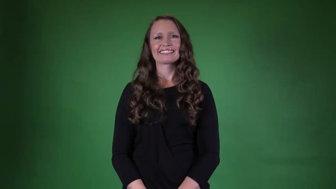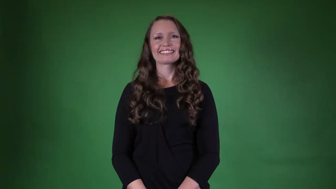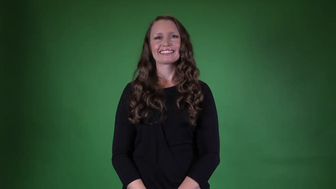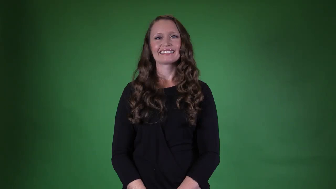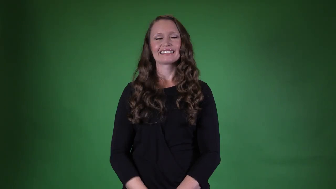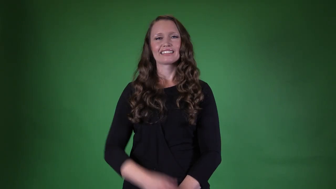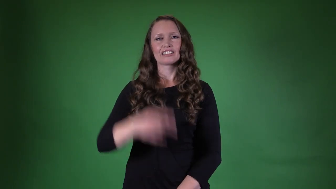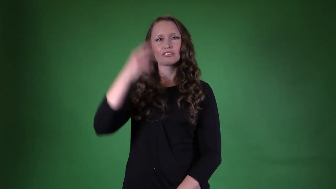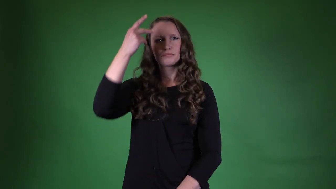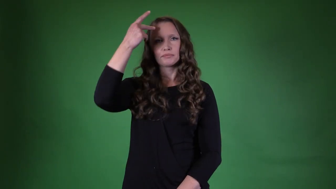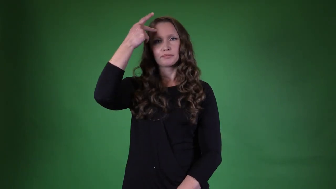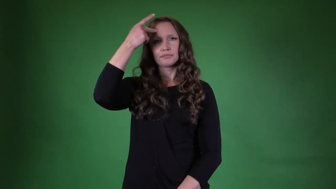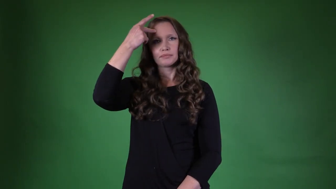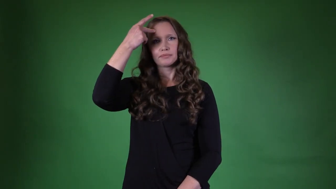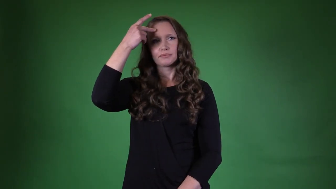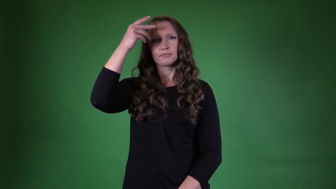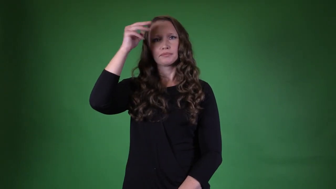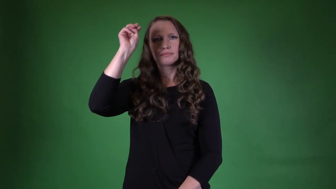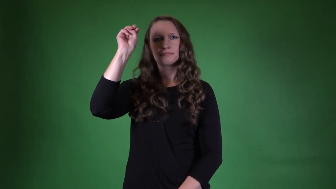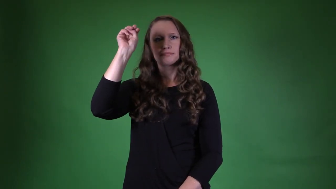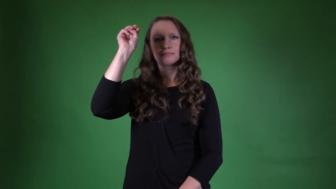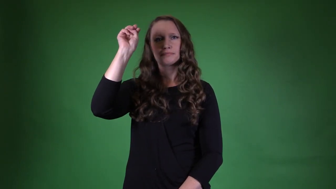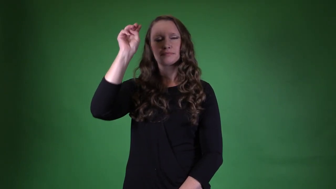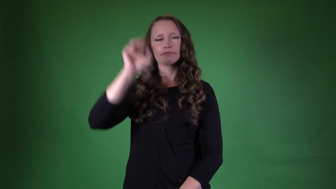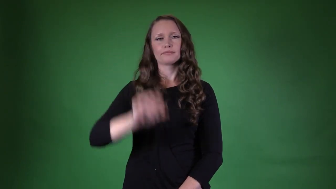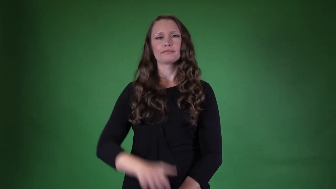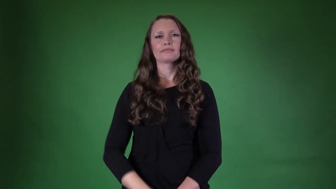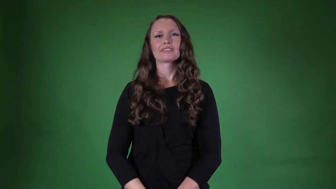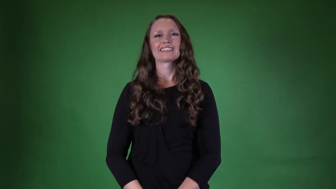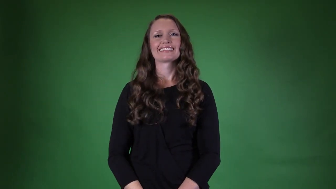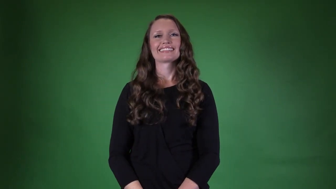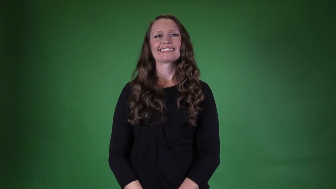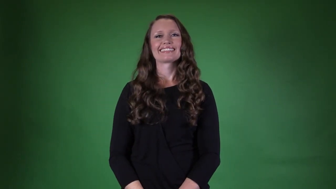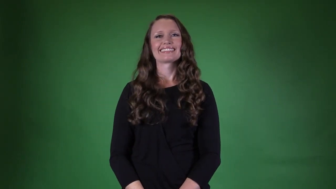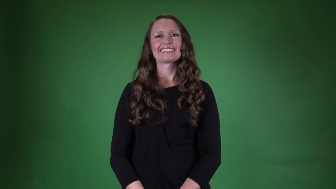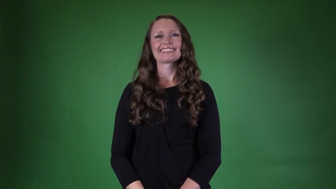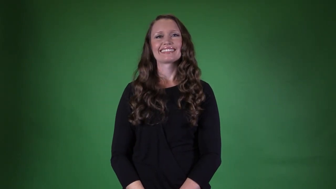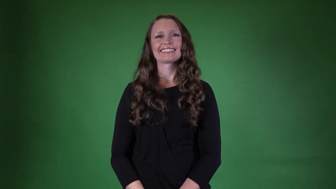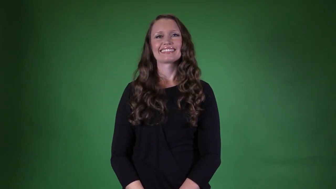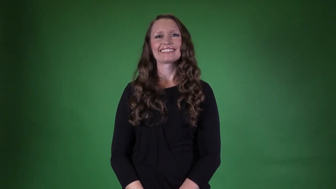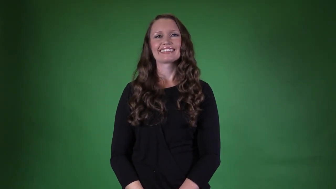Prime Minister